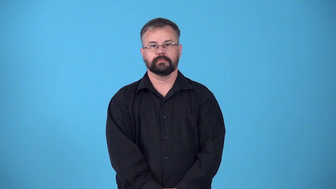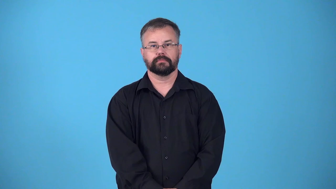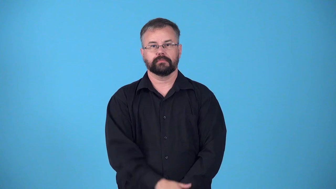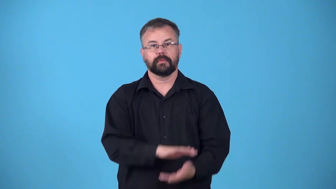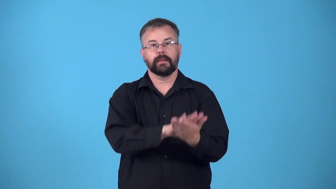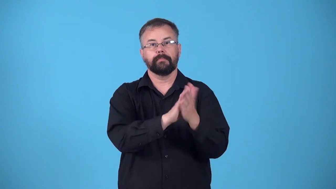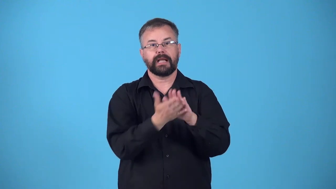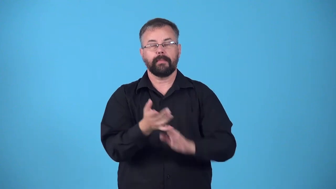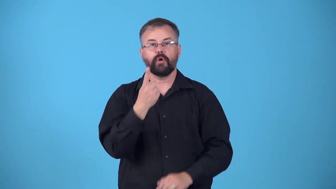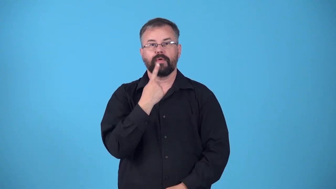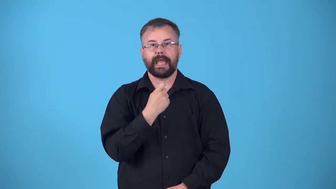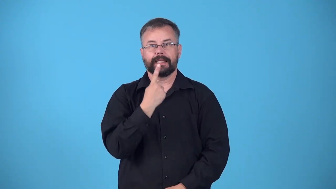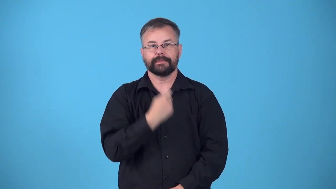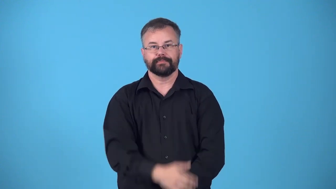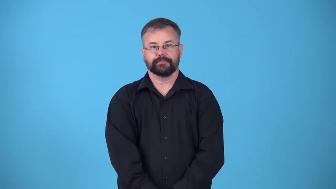redden